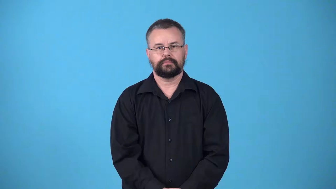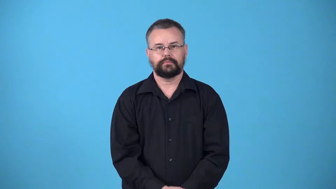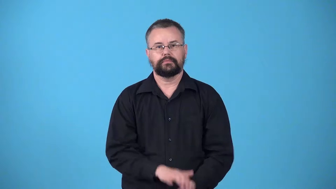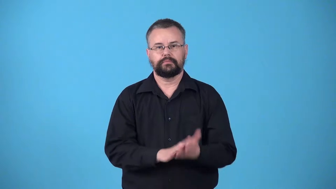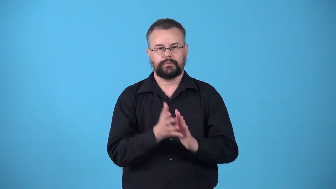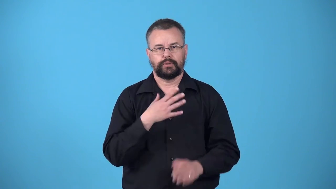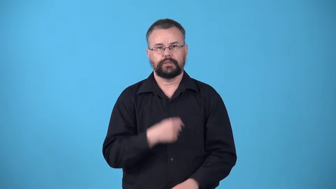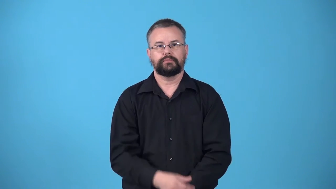whiten